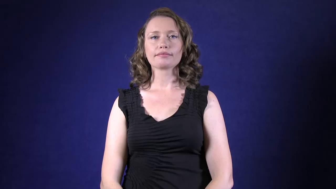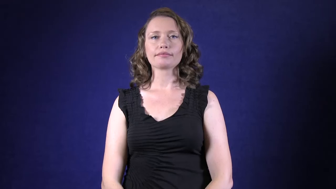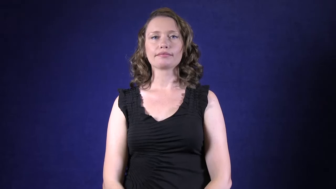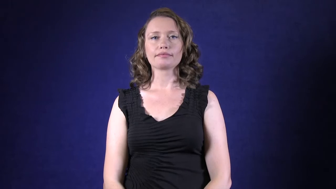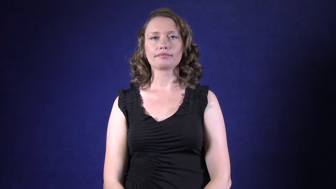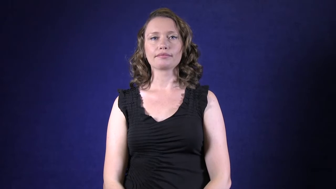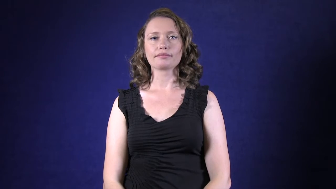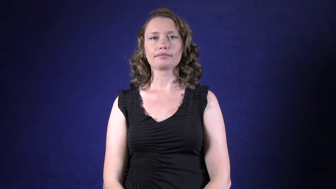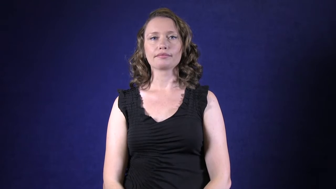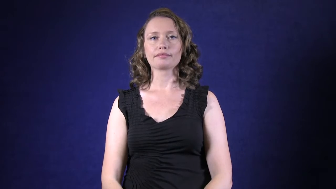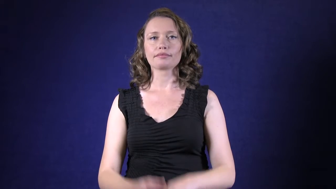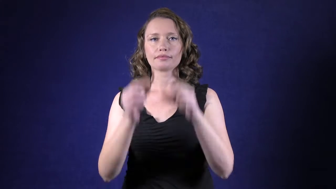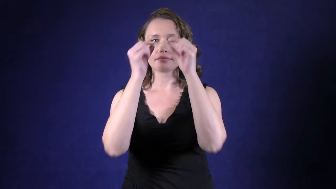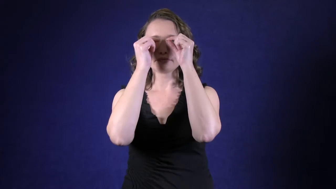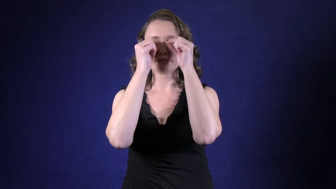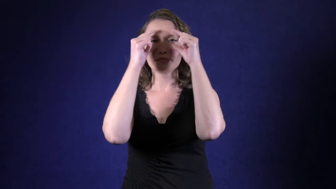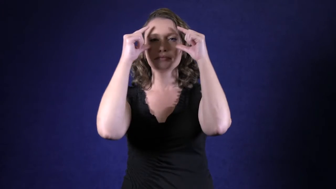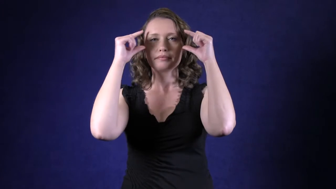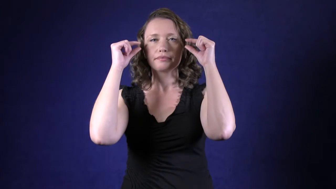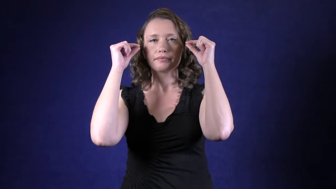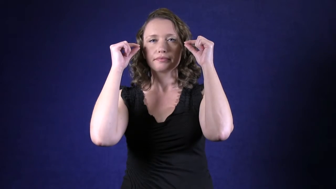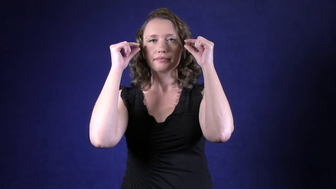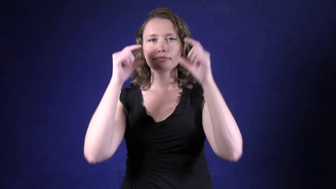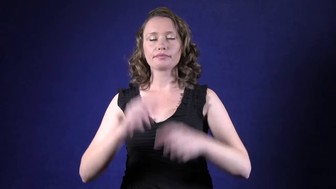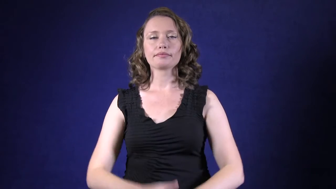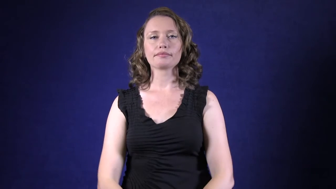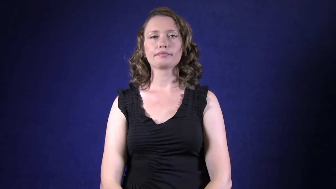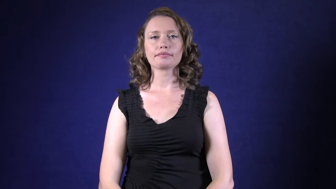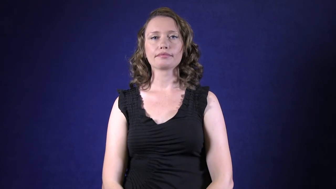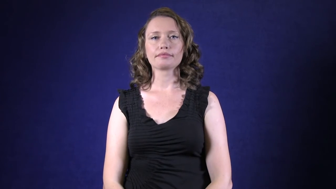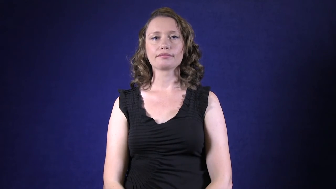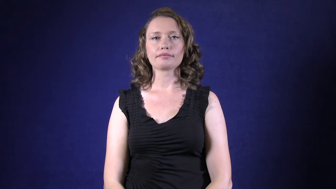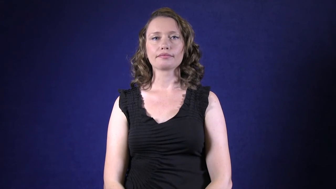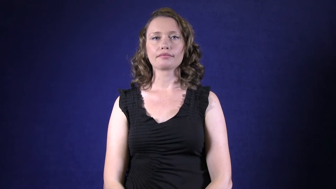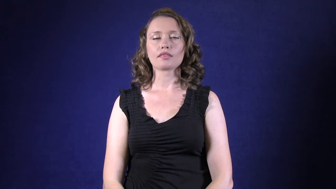Almond Shaped eyes